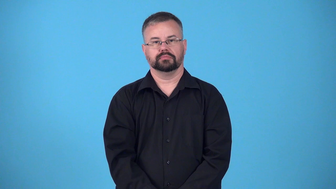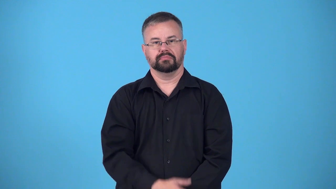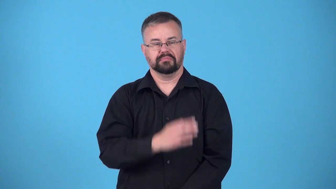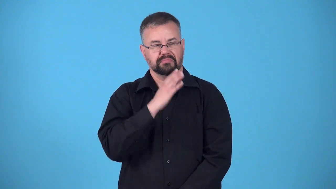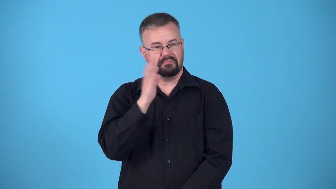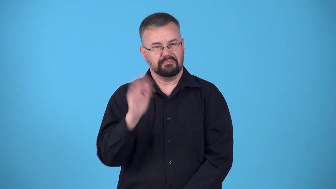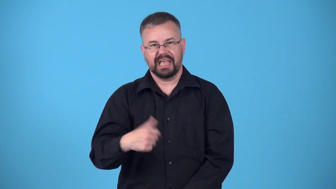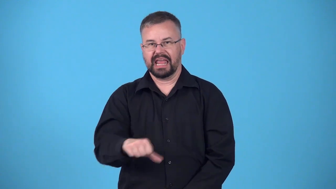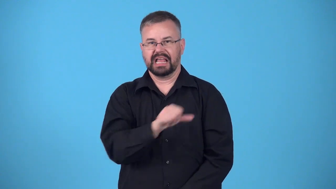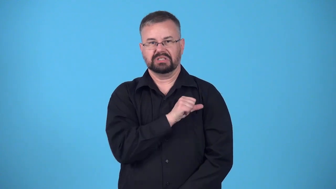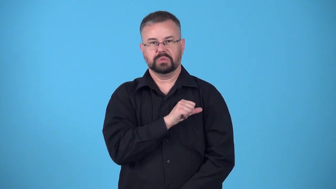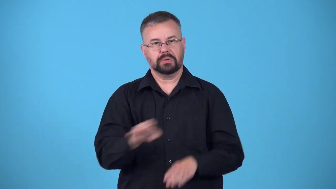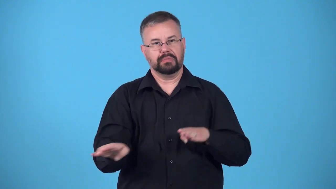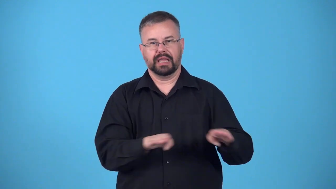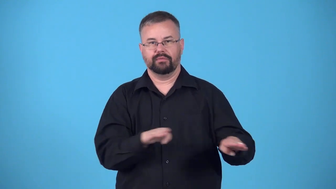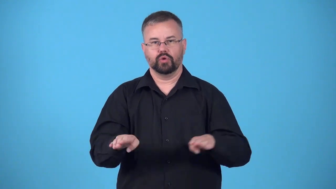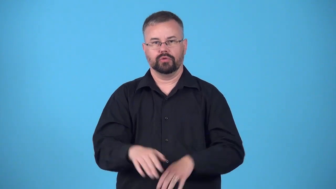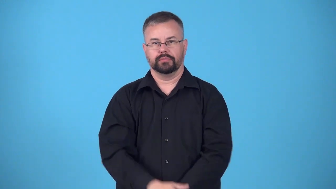stuff-bad behavior